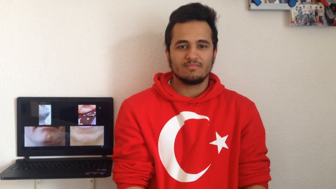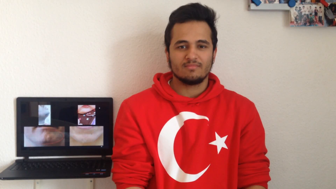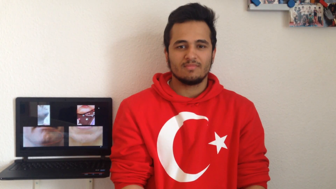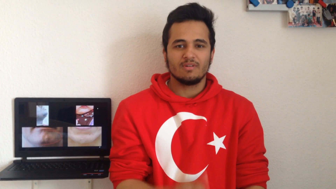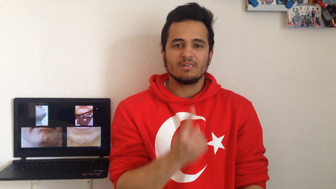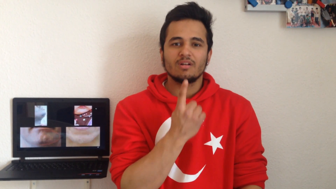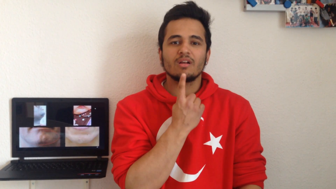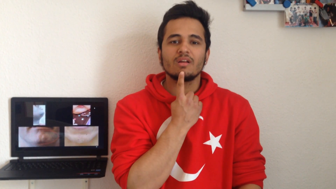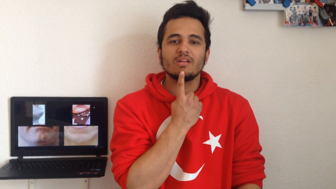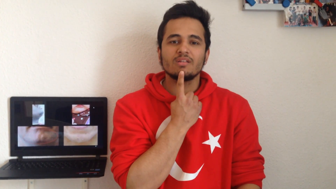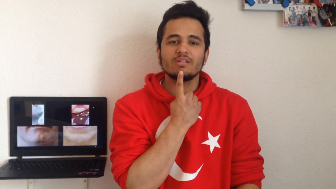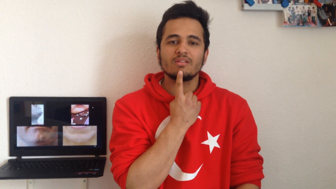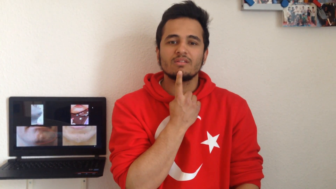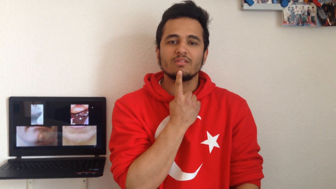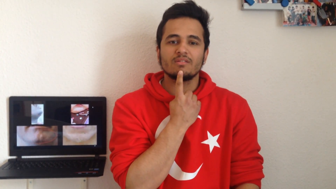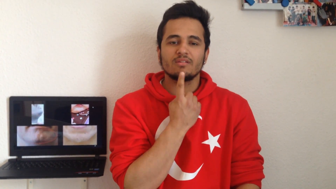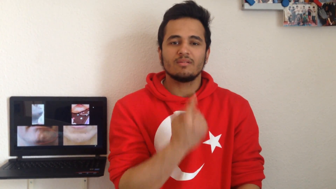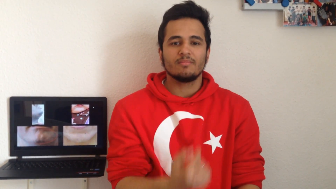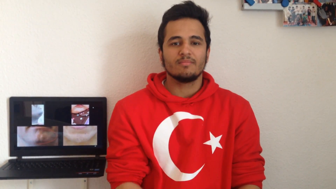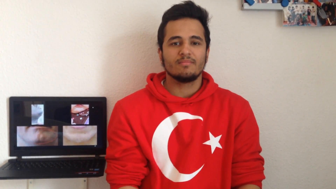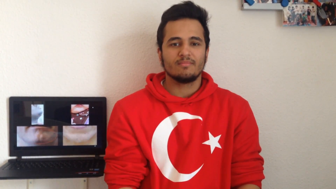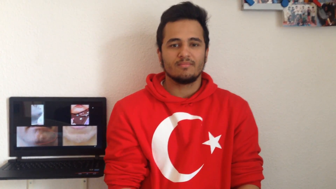chin